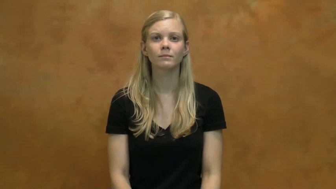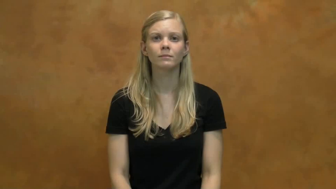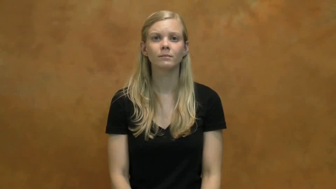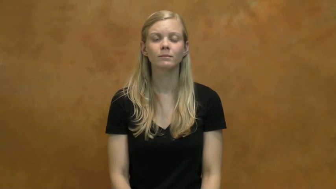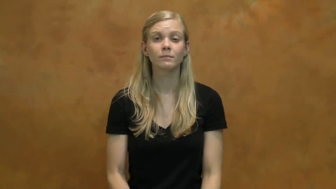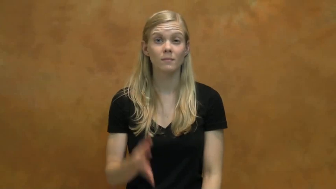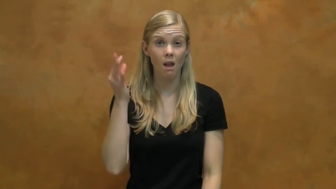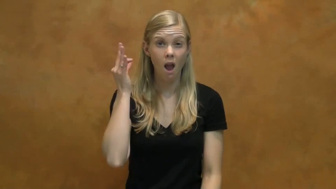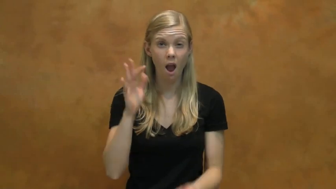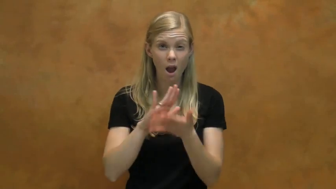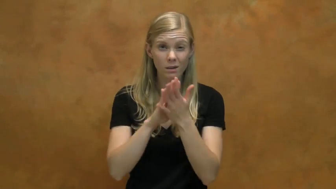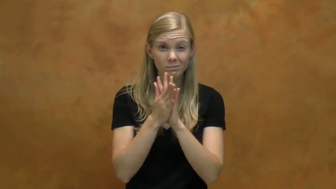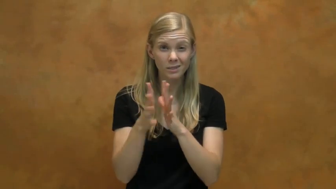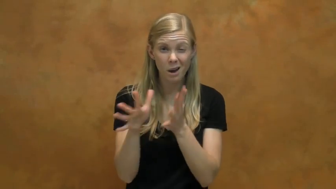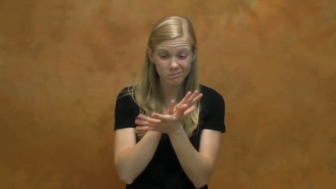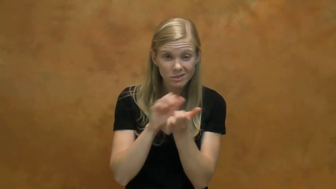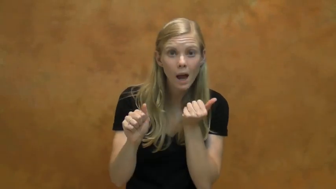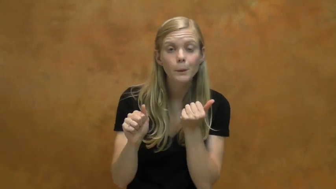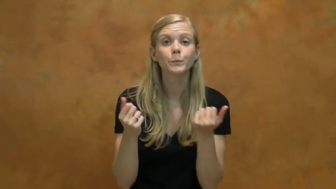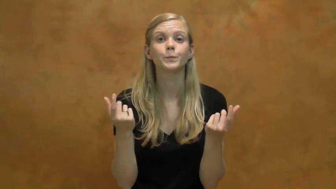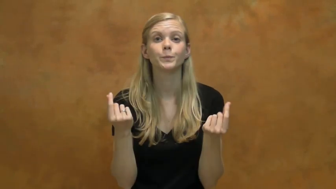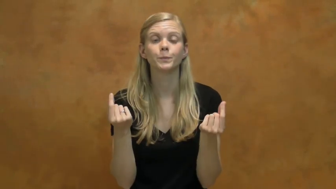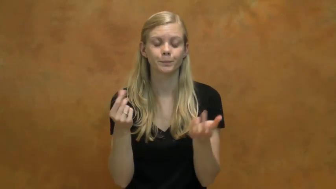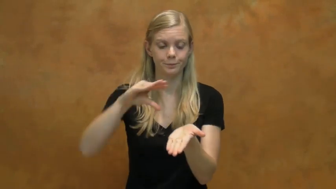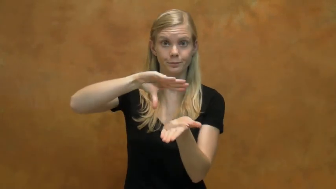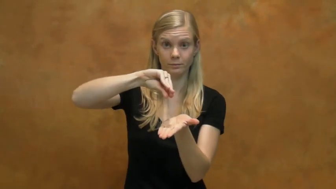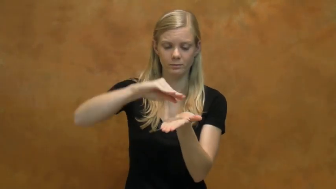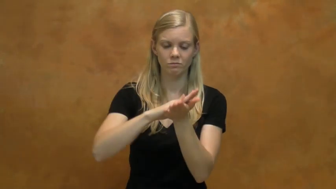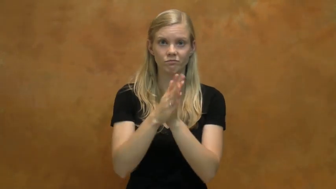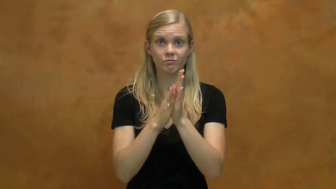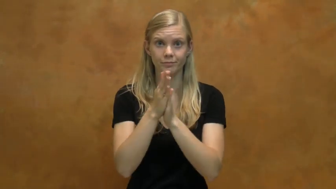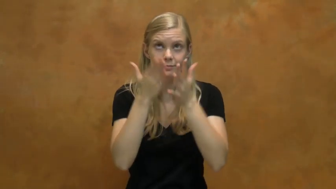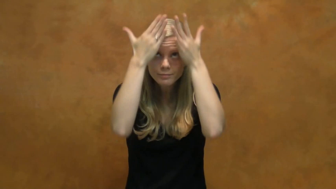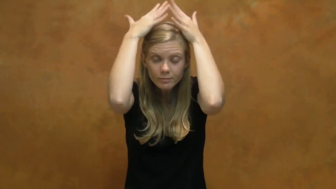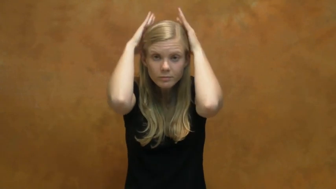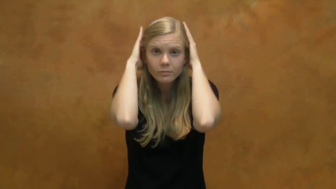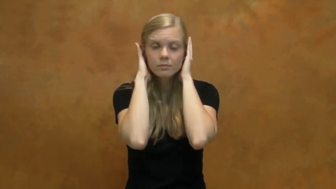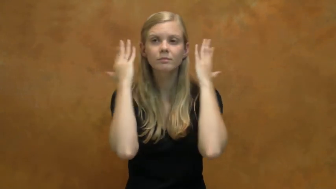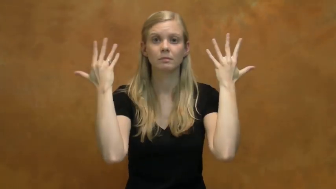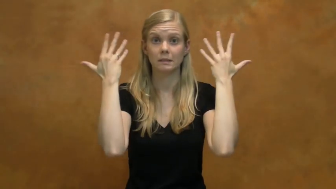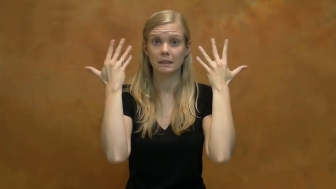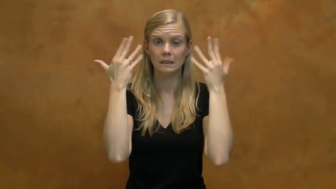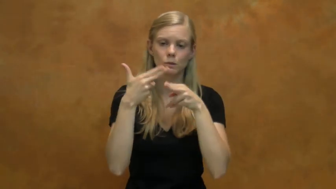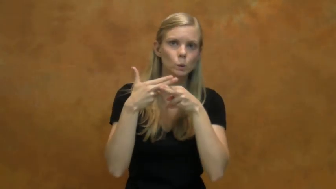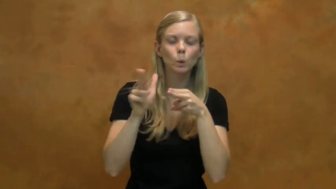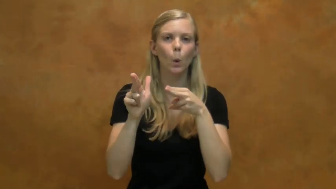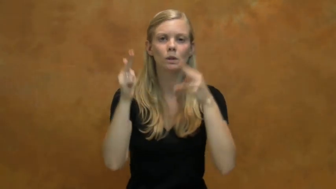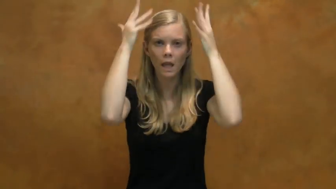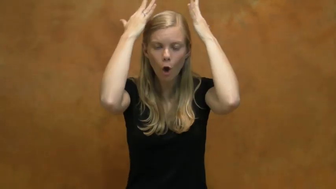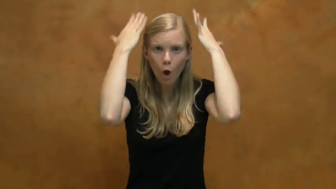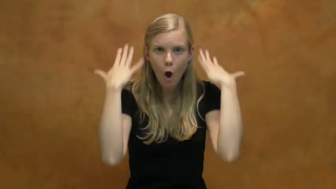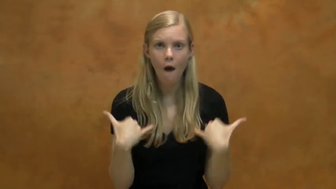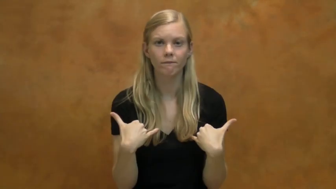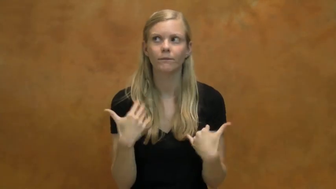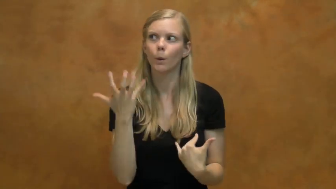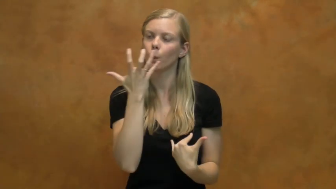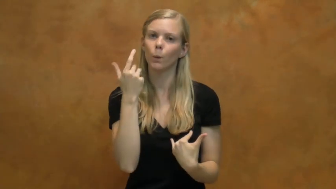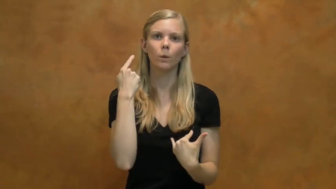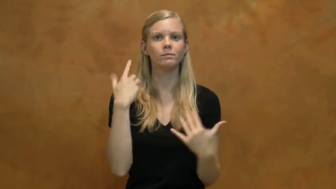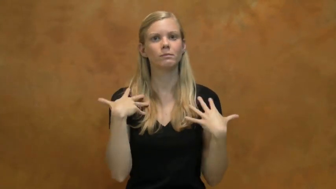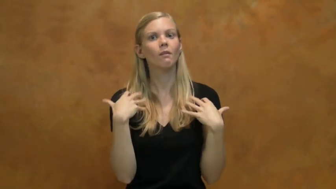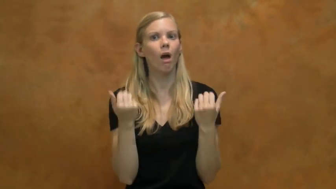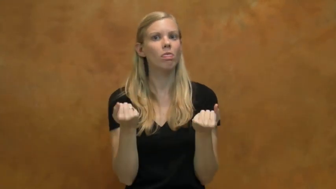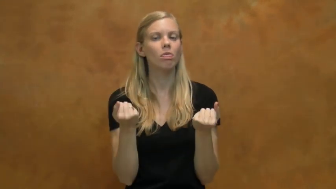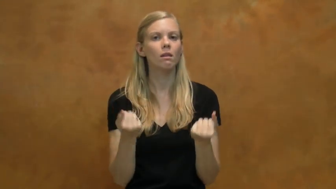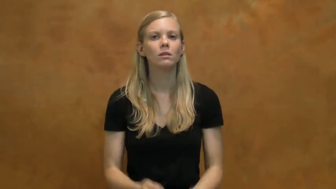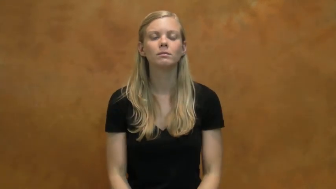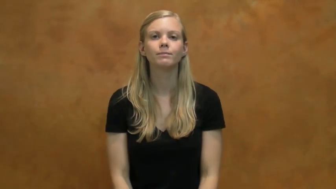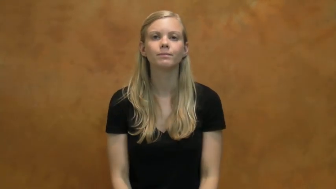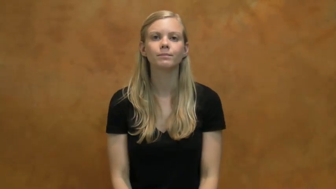deep condition